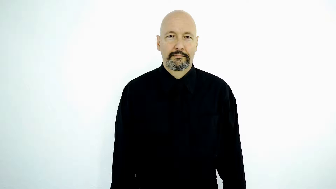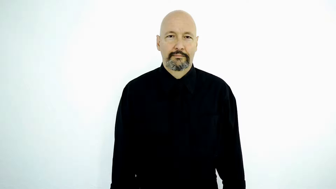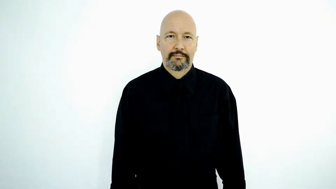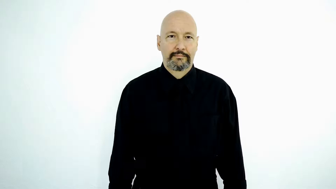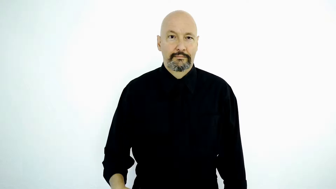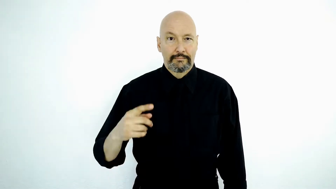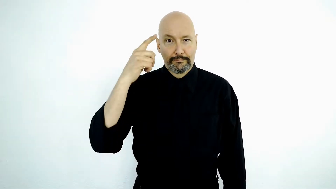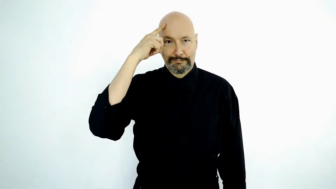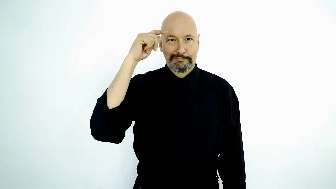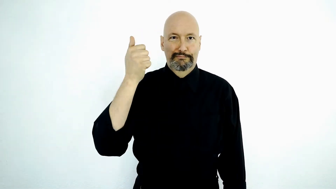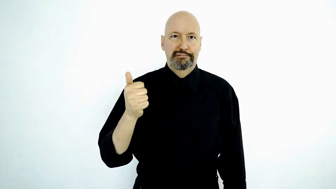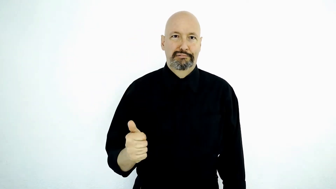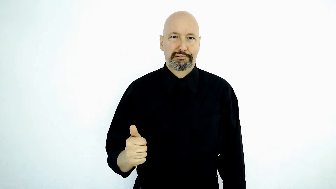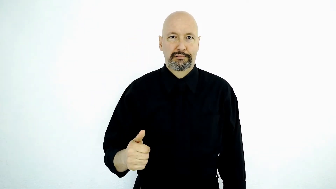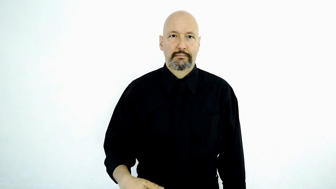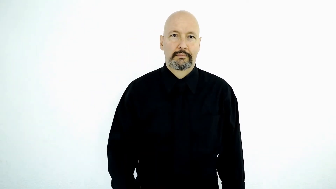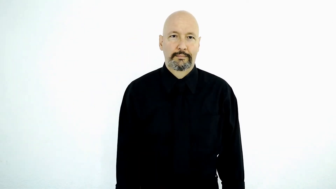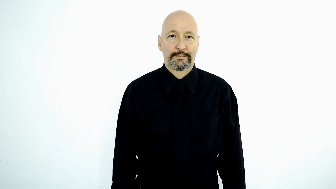dementia, Alzheimer’s, brain mind or brain deteriorating